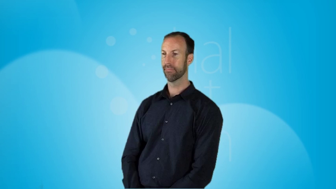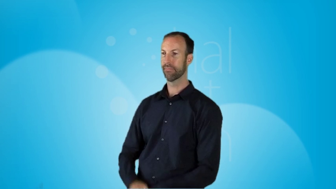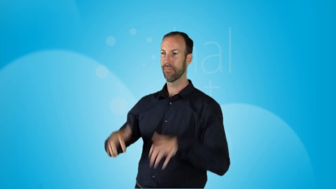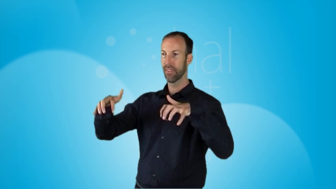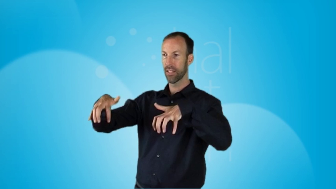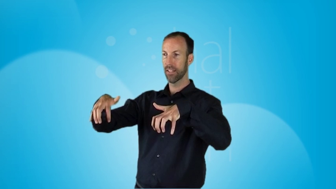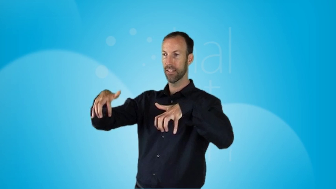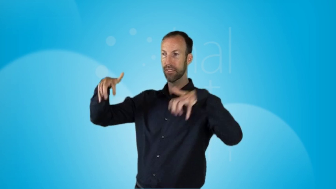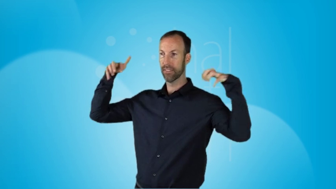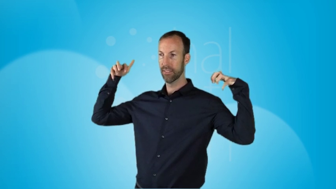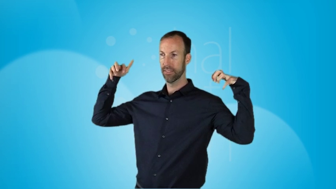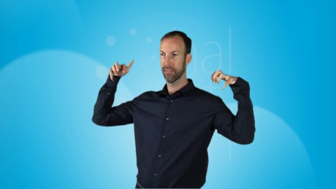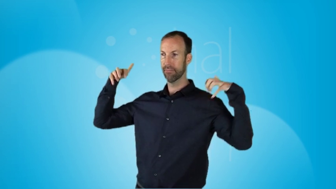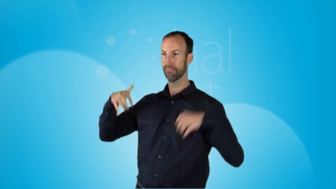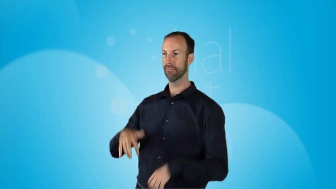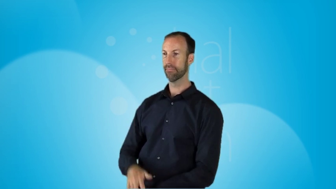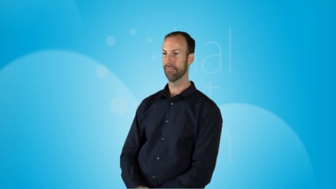audience